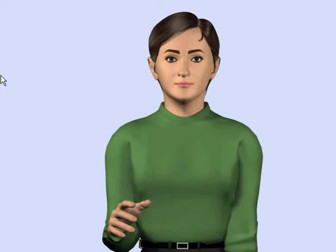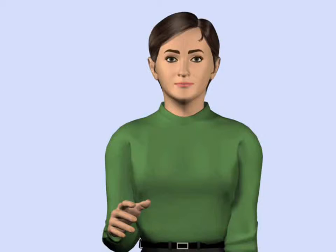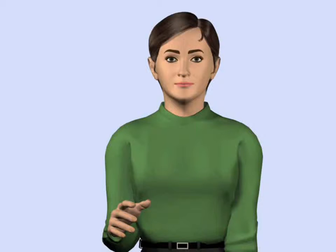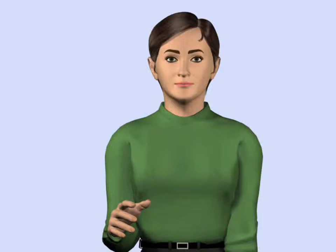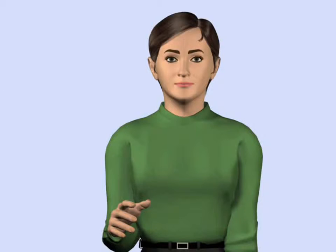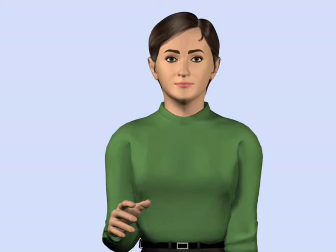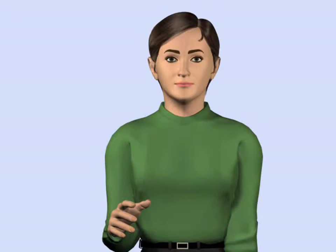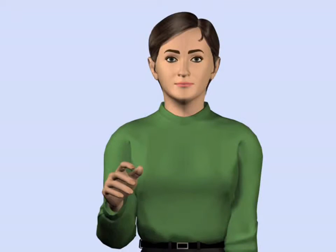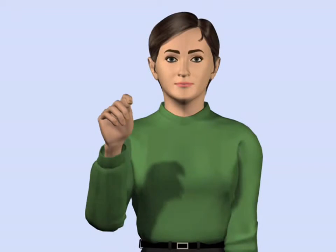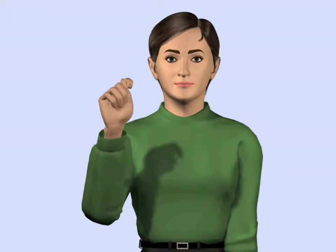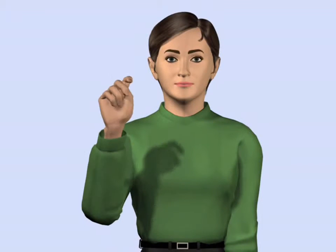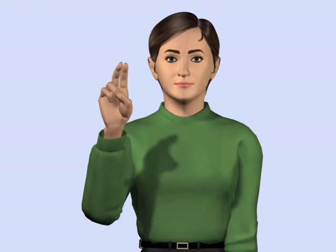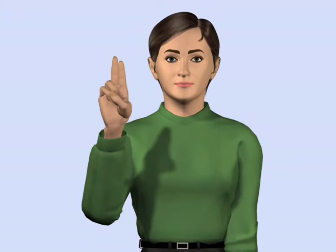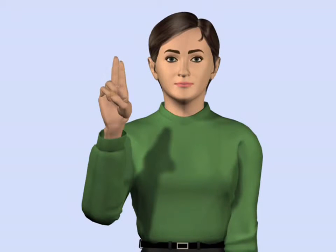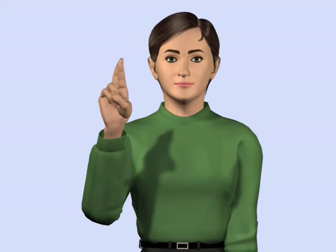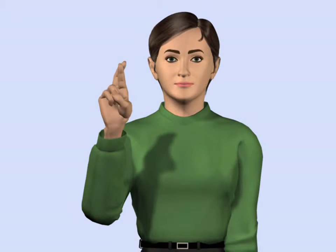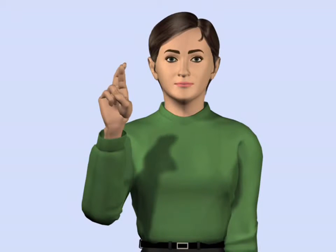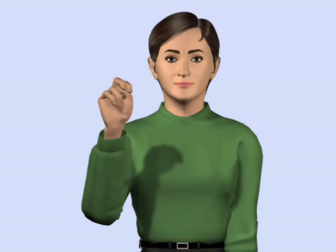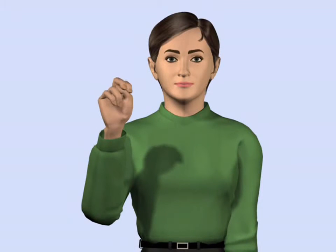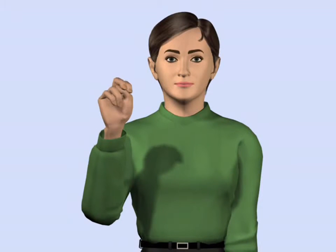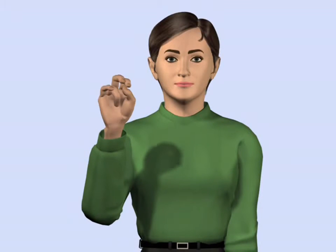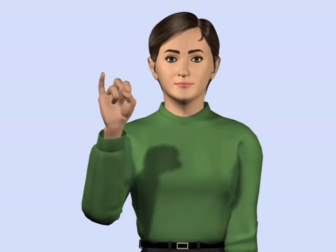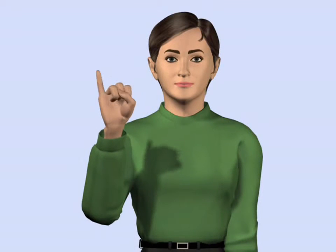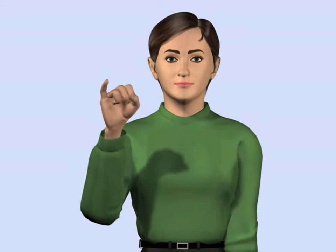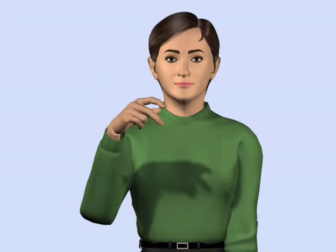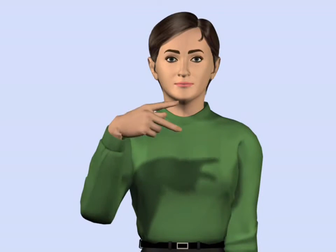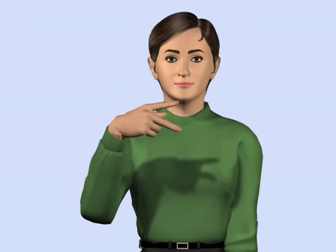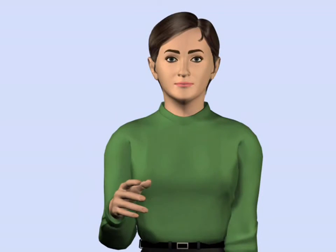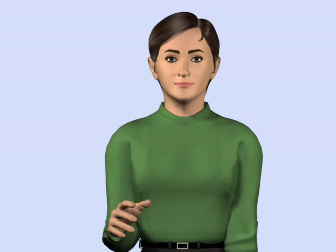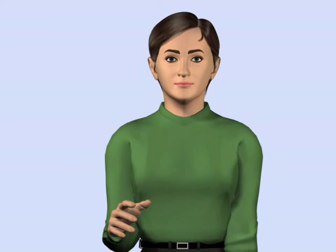turnip